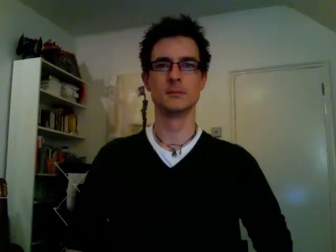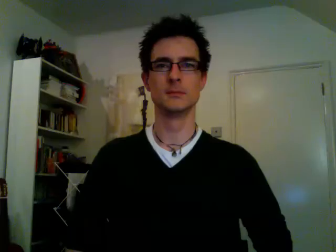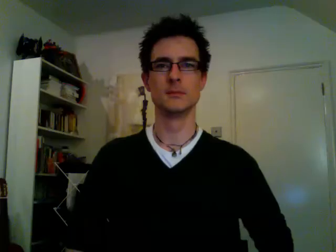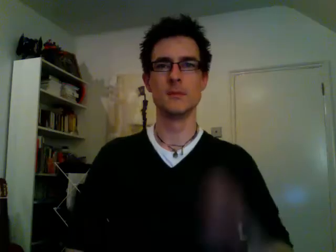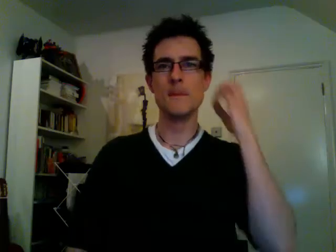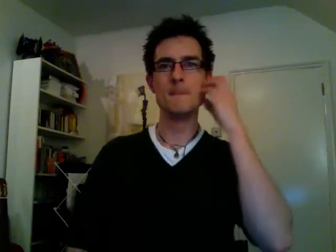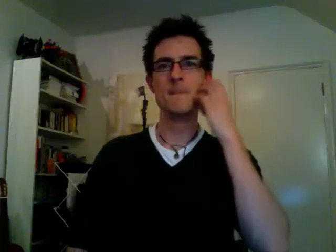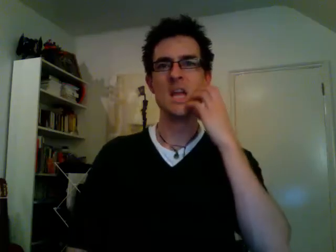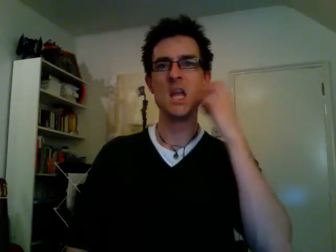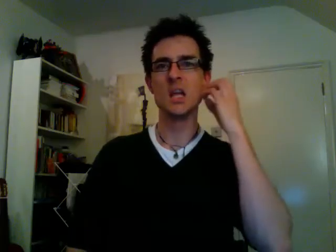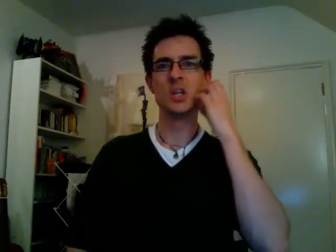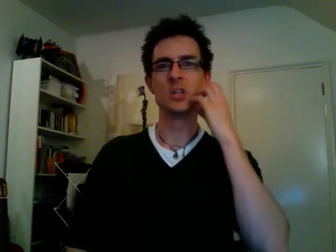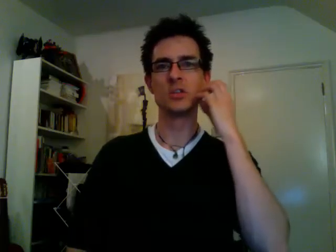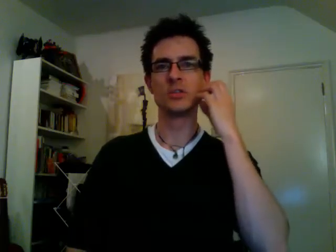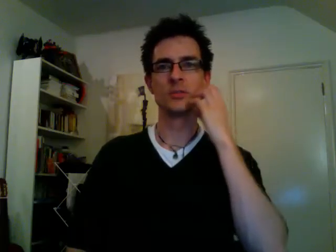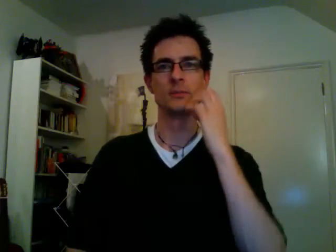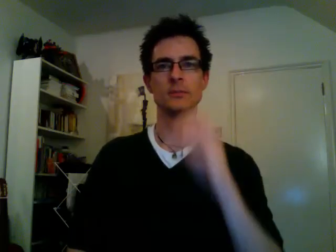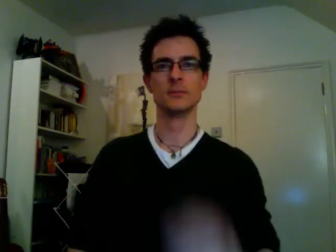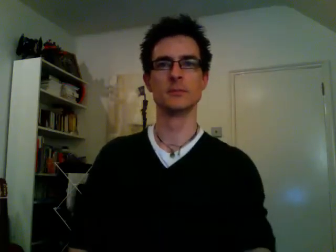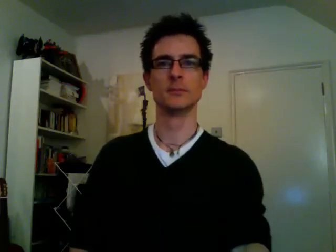peach